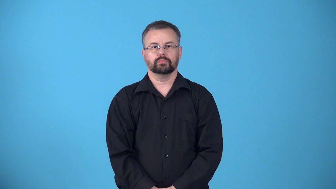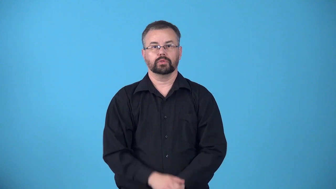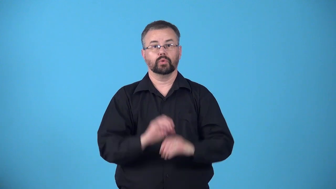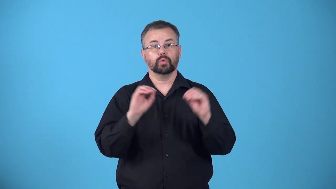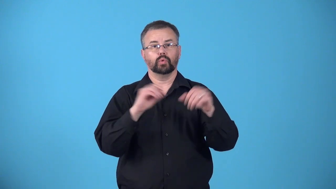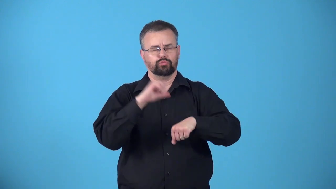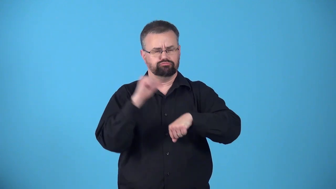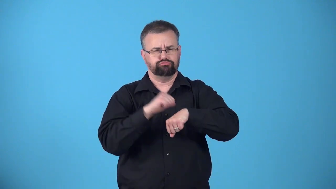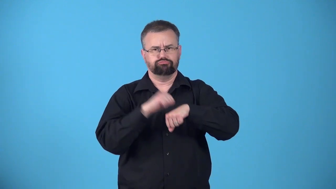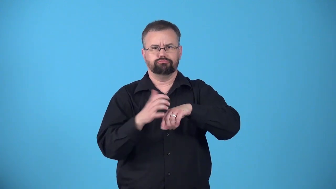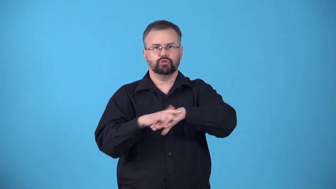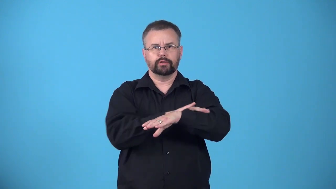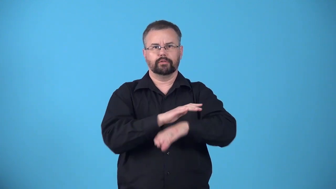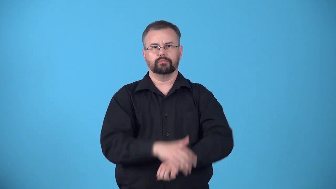shell-less